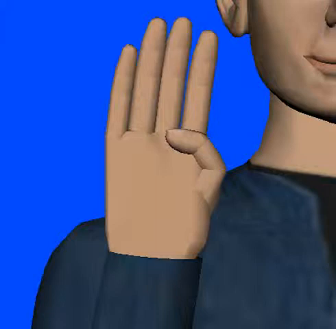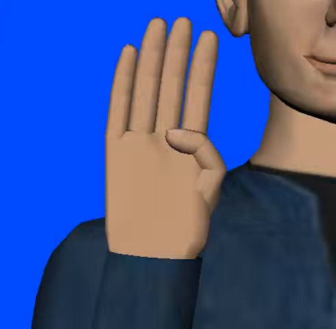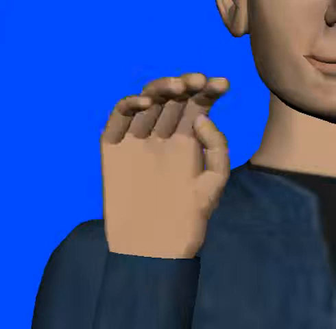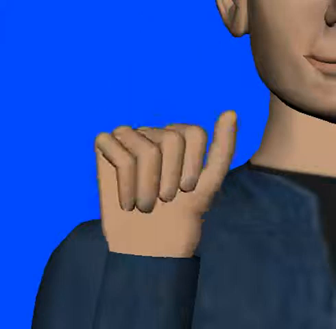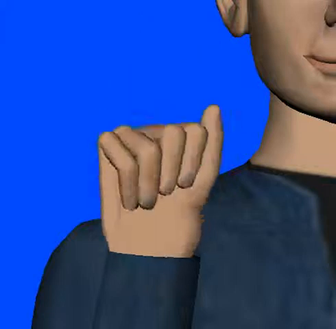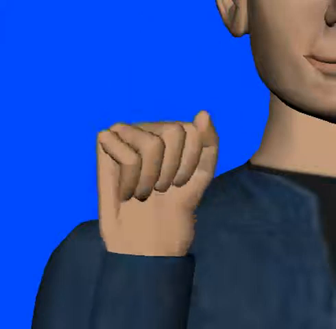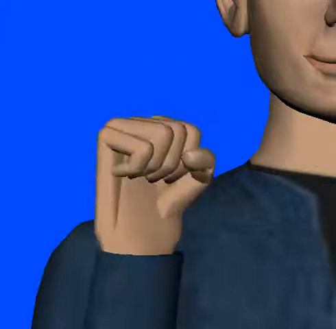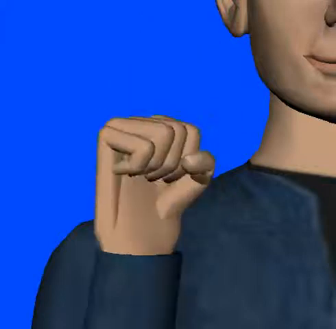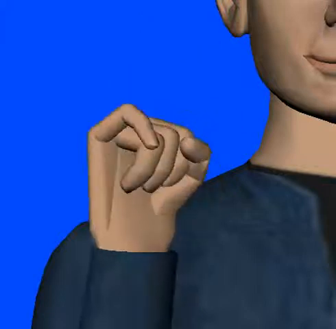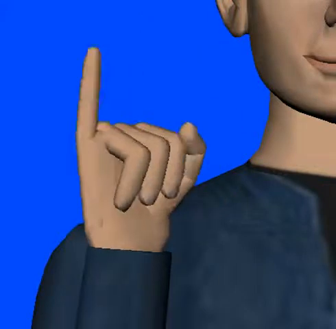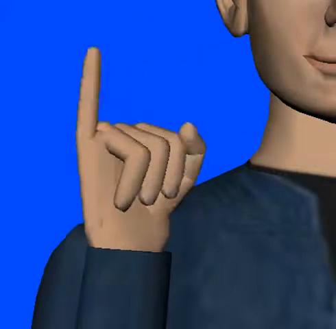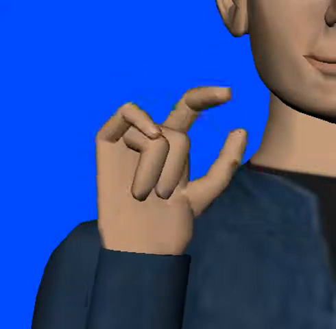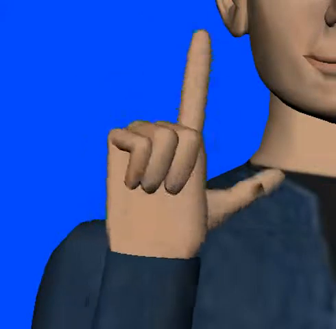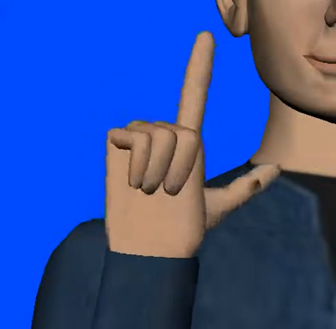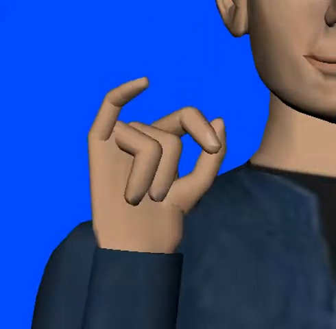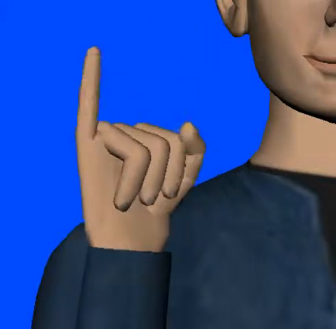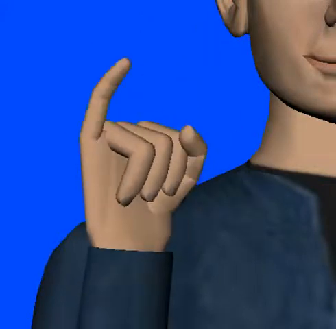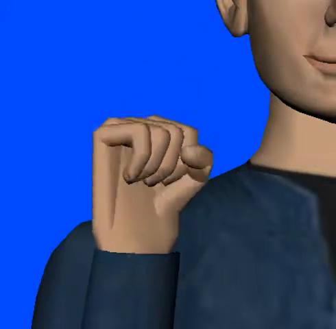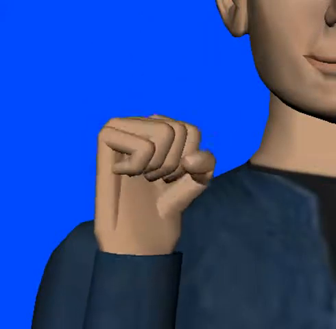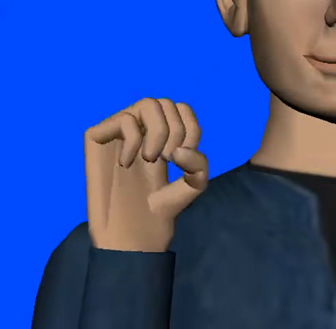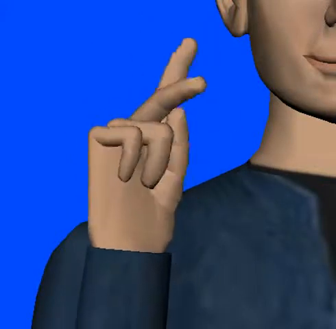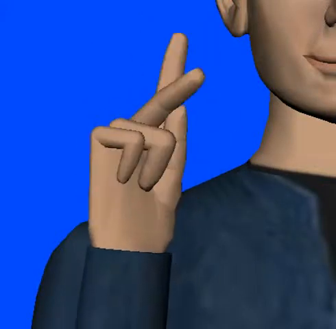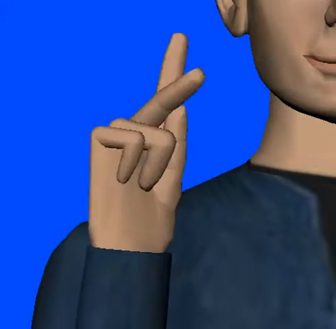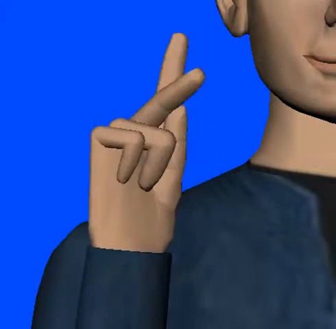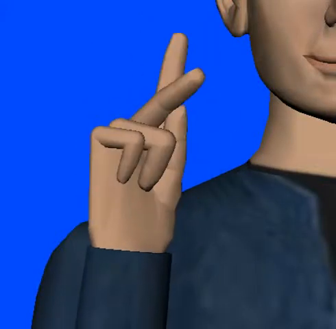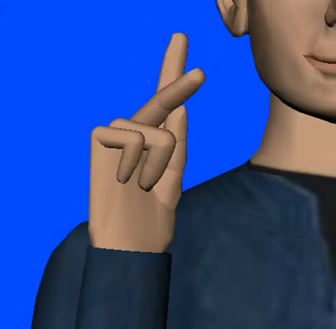basilisk